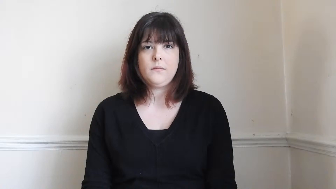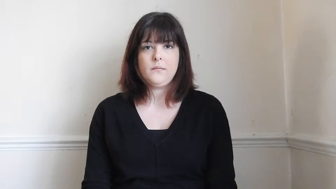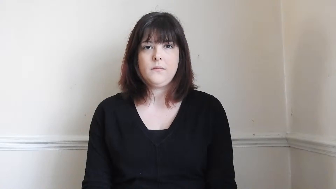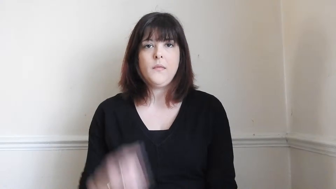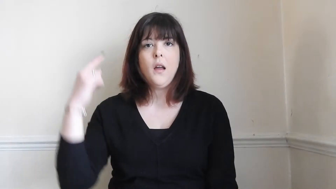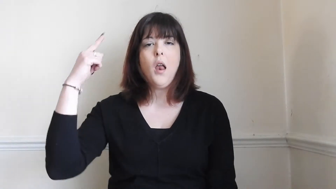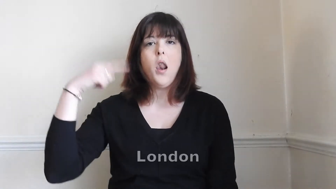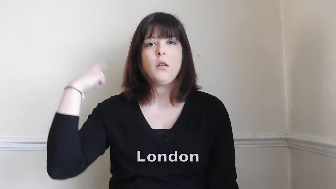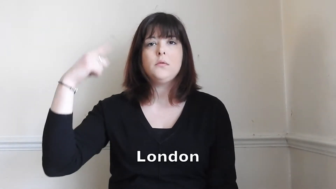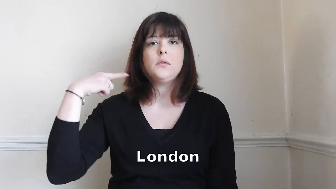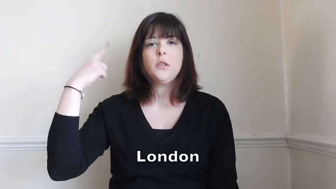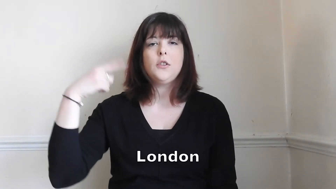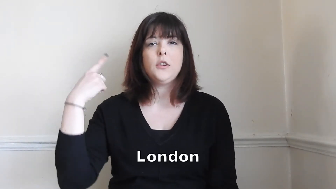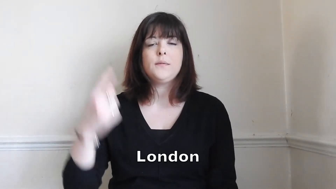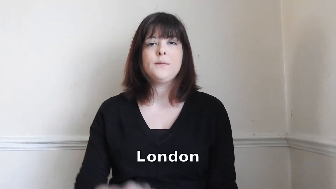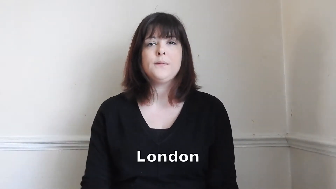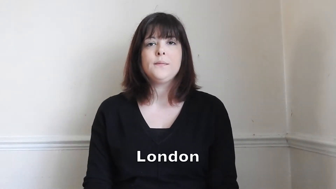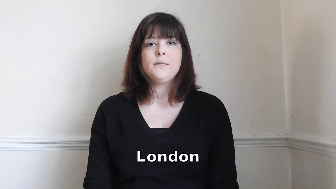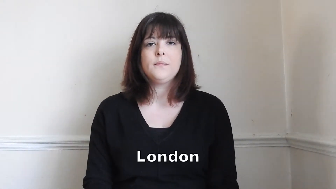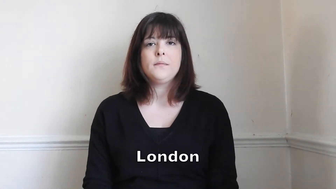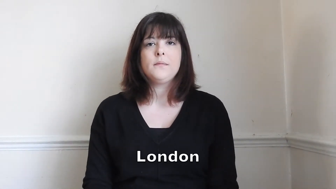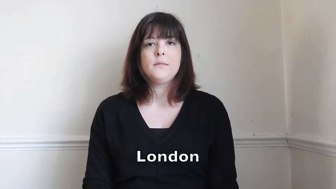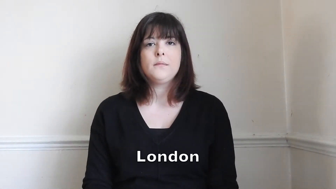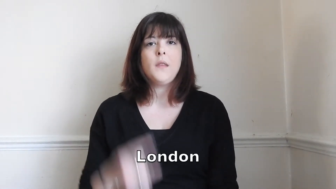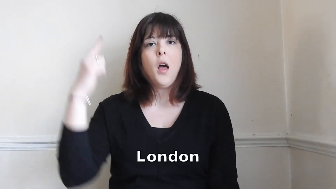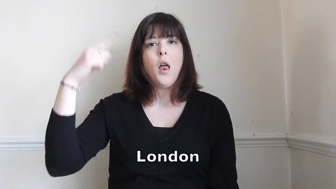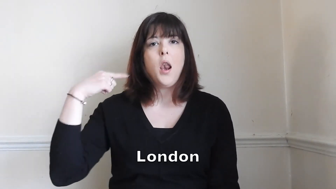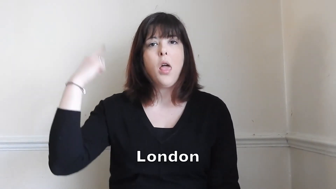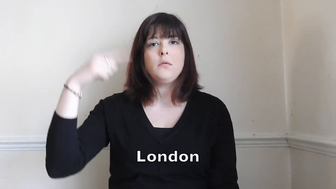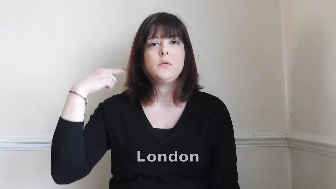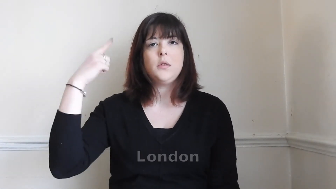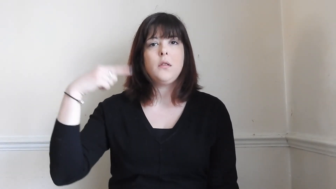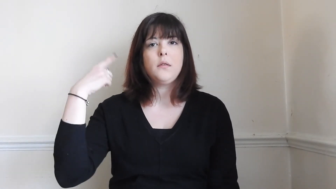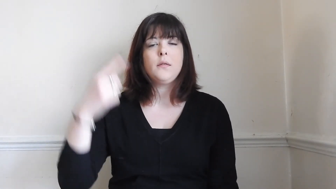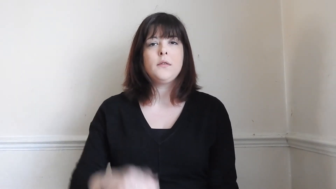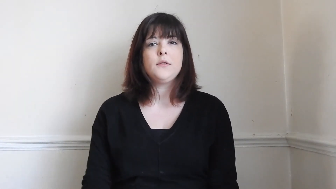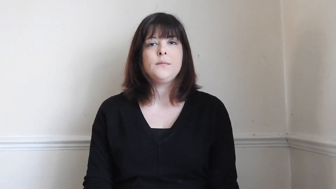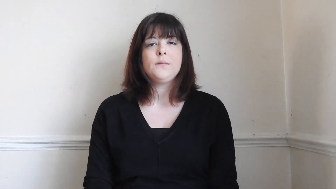London